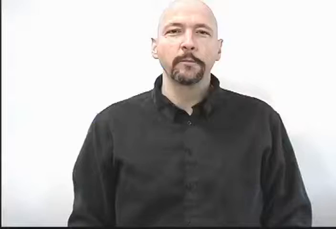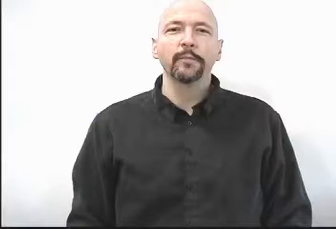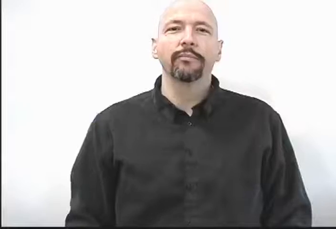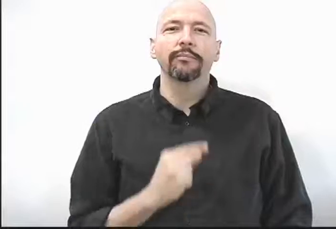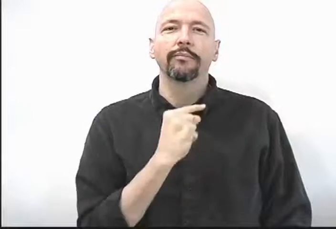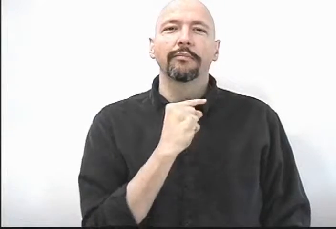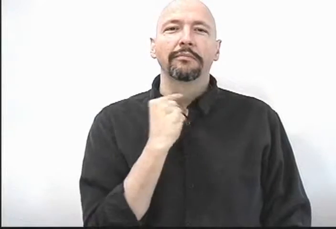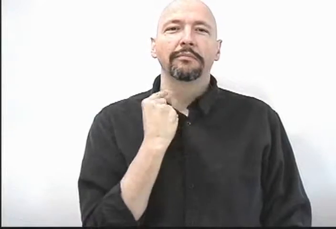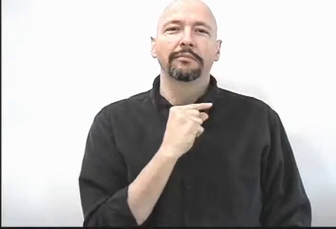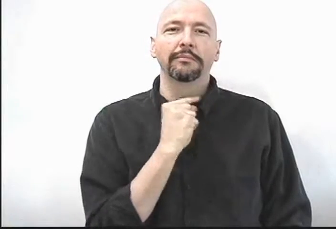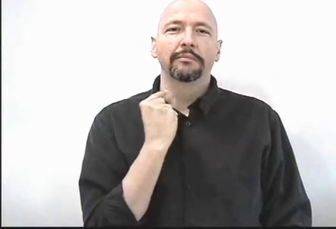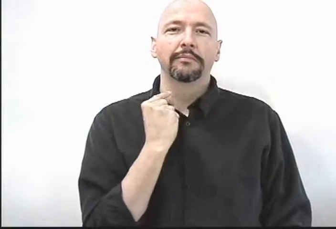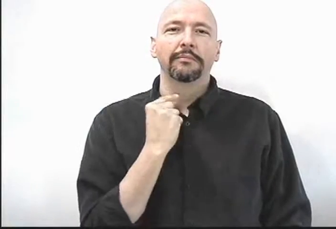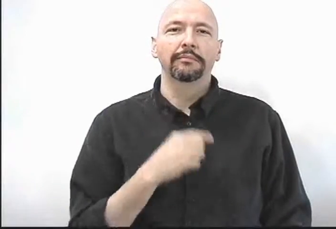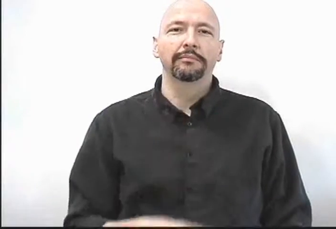PASTOR